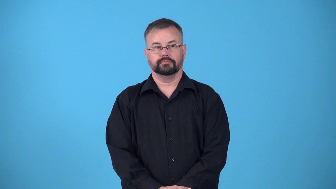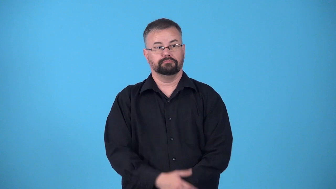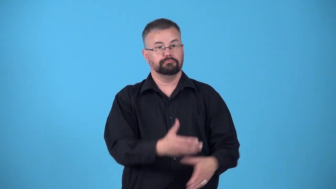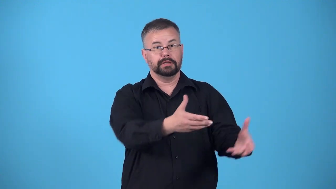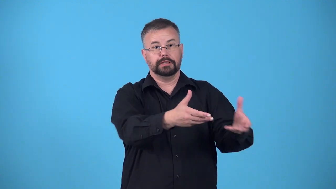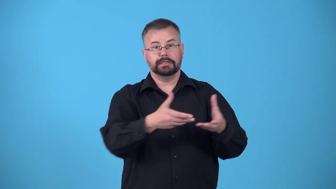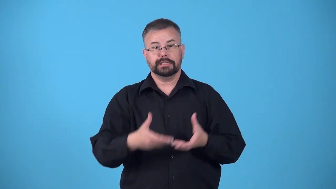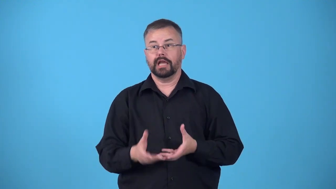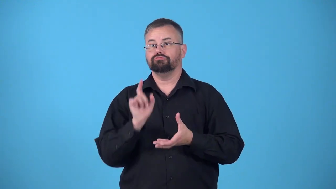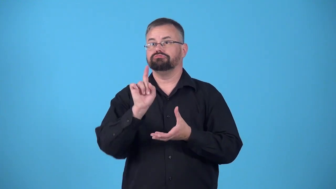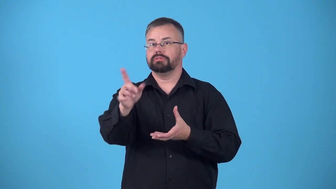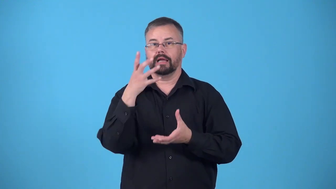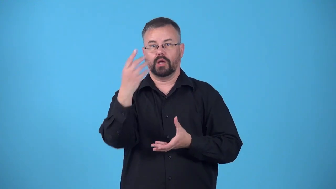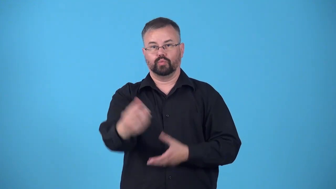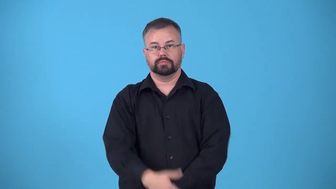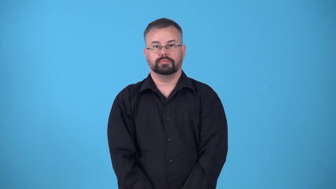take out